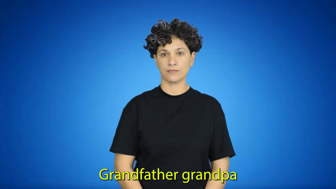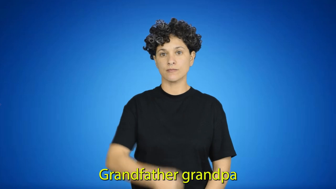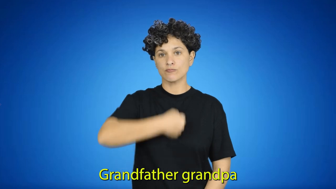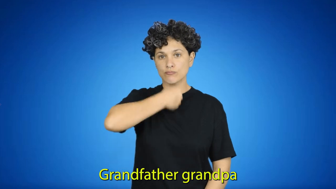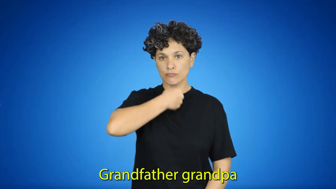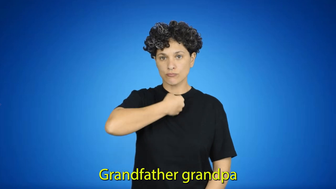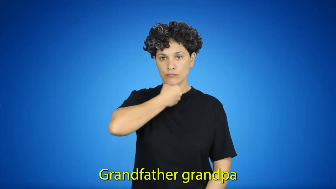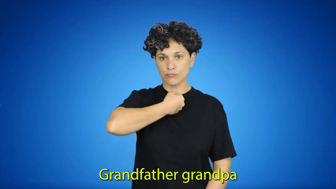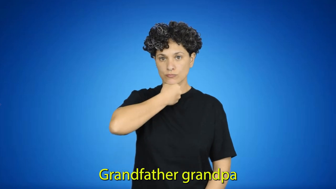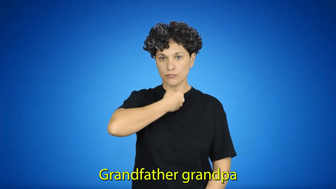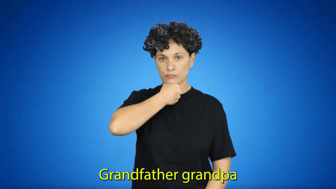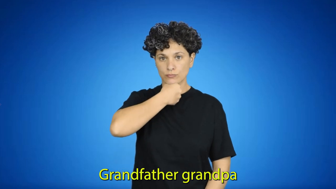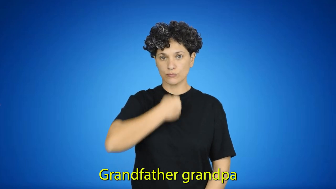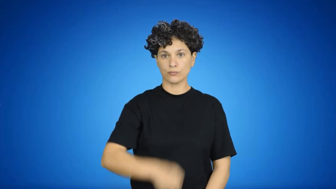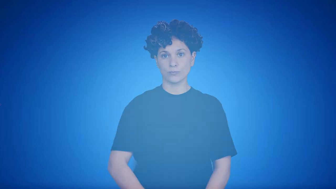Grandfather grandpa